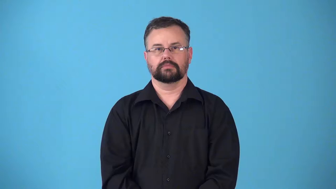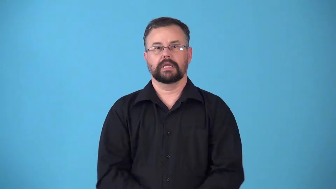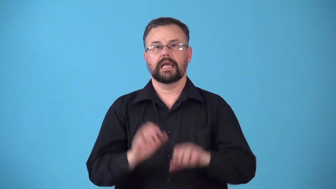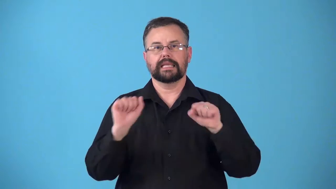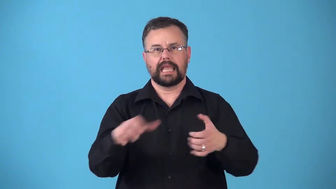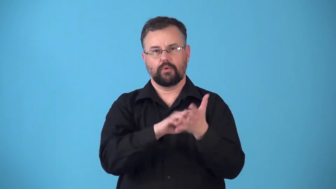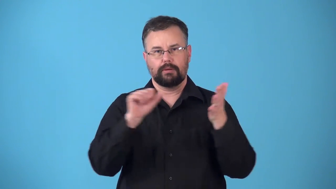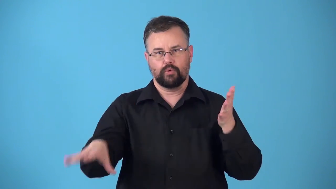removable